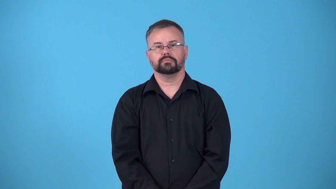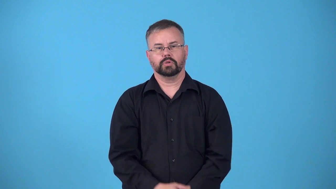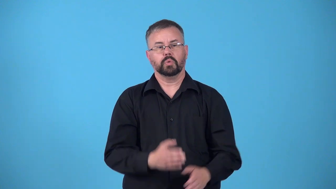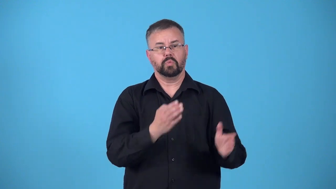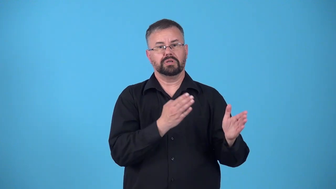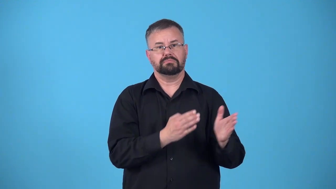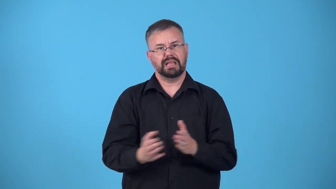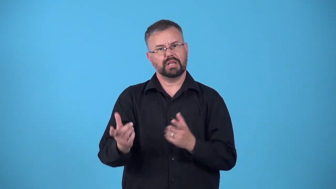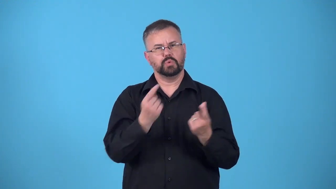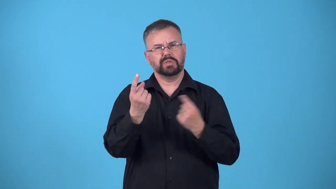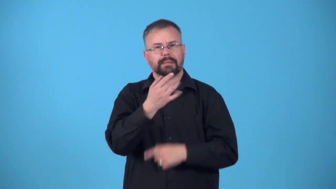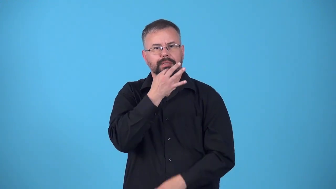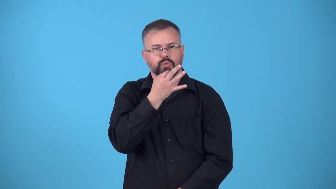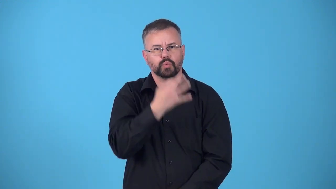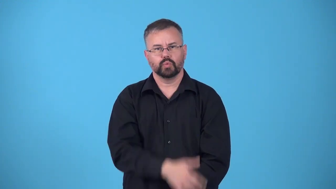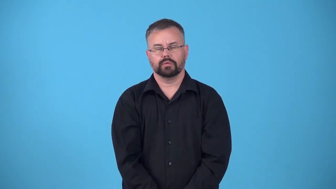was going to, were going to, was about to, were about to